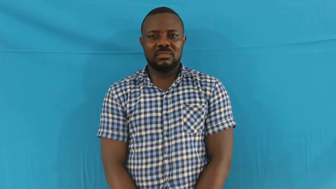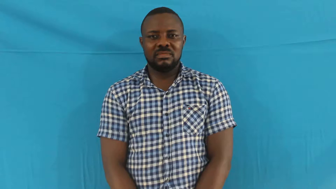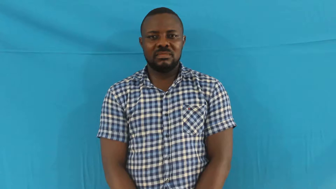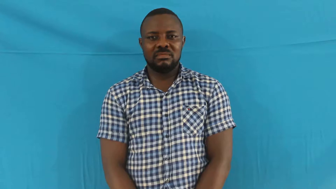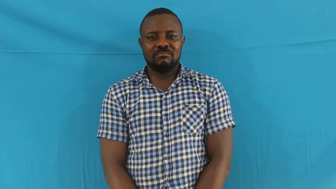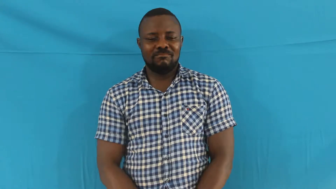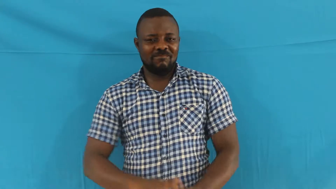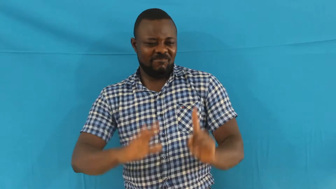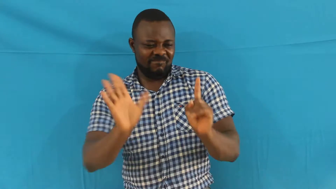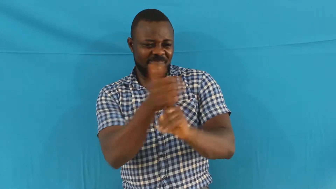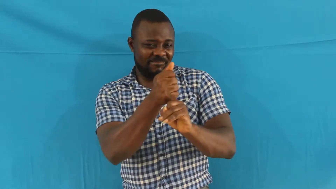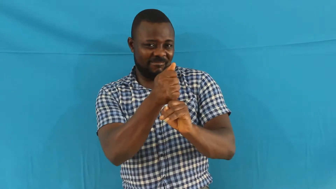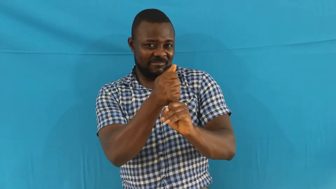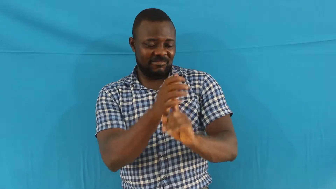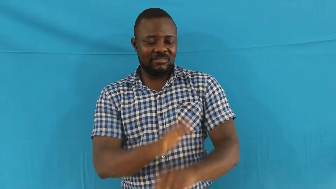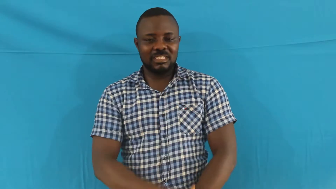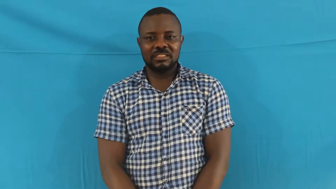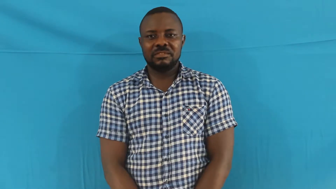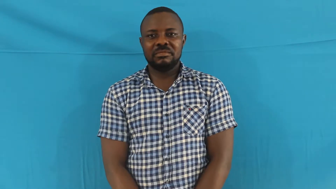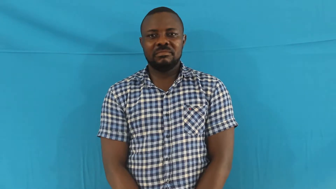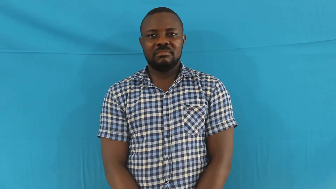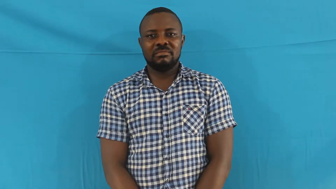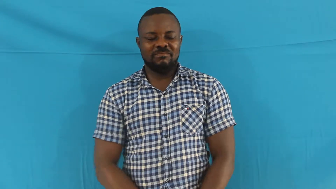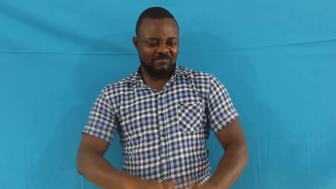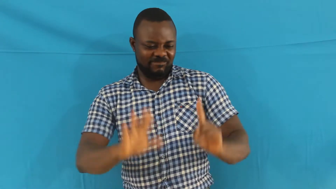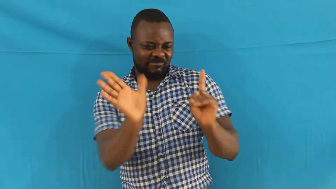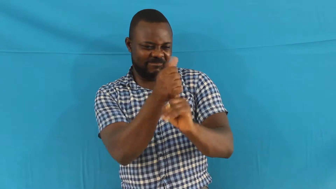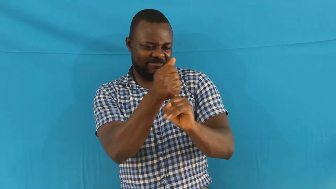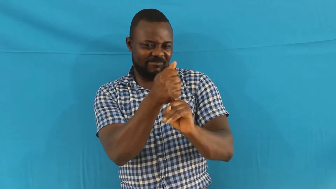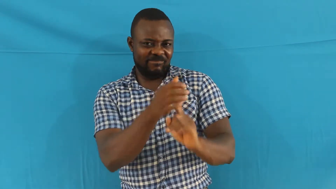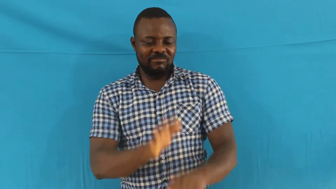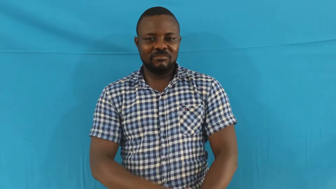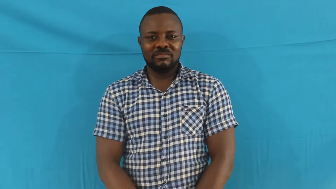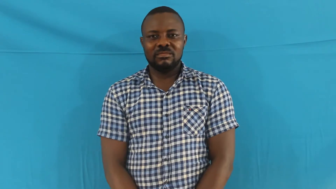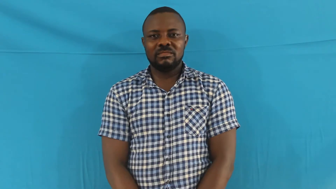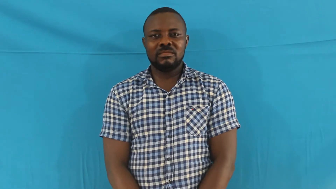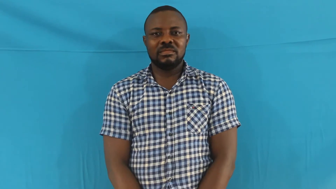CAPTURE